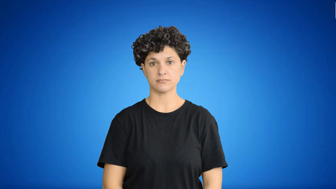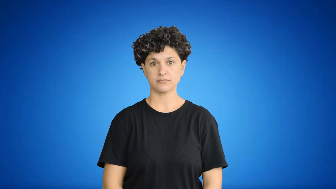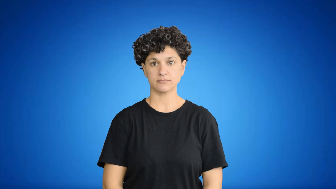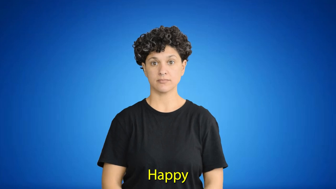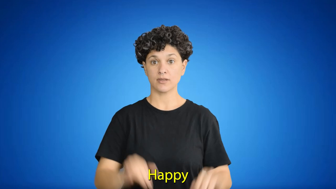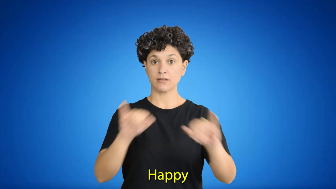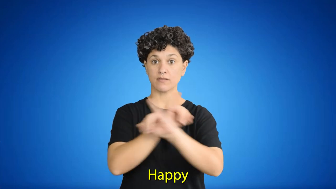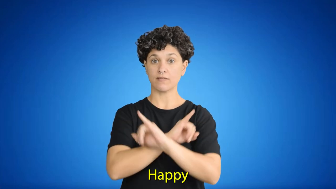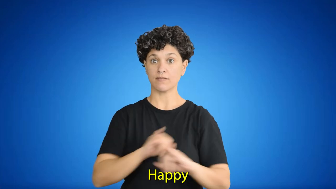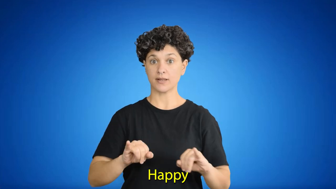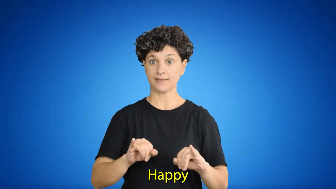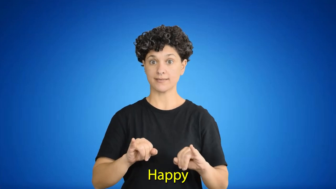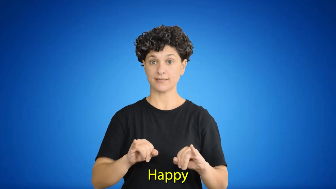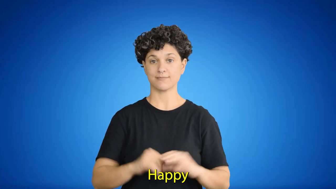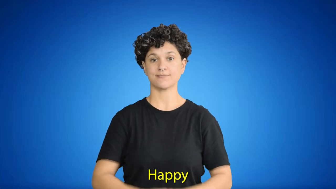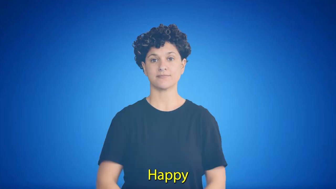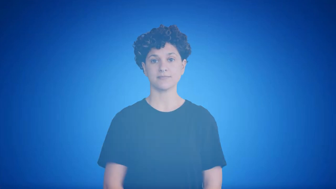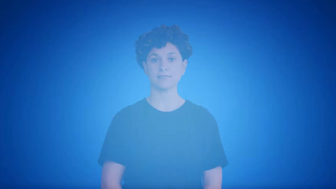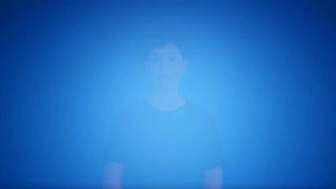Happy